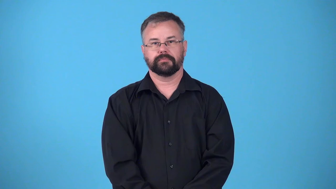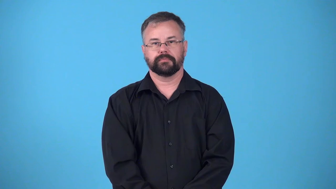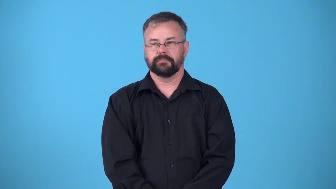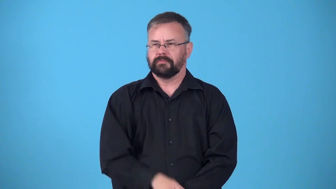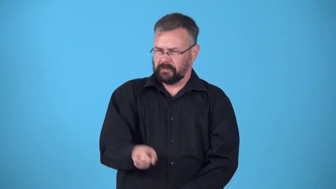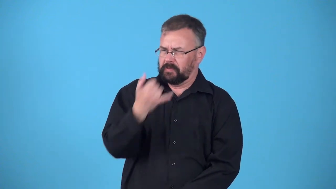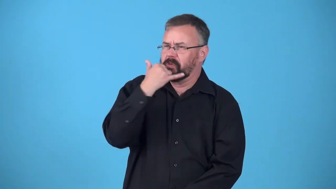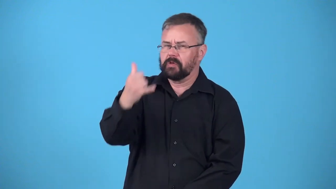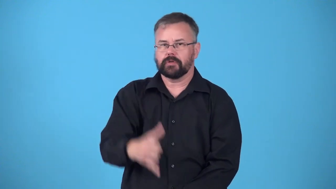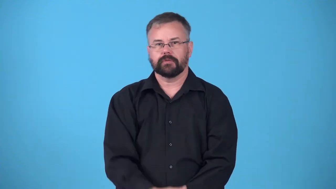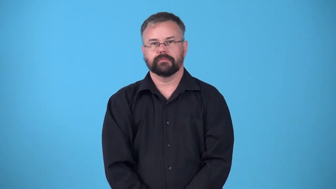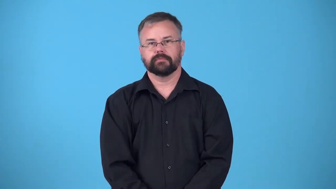call out